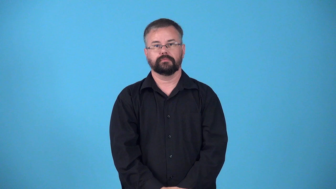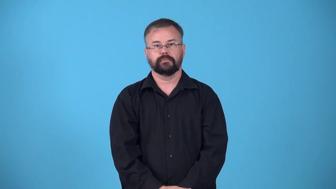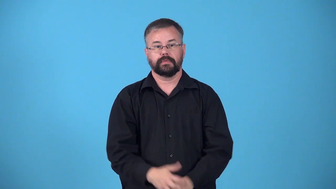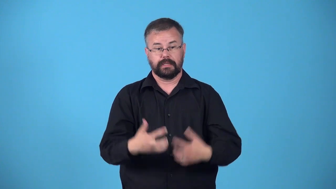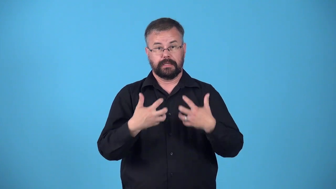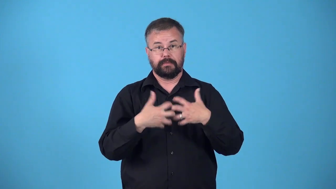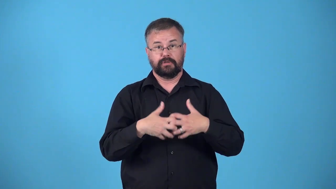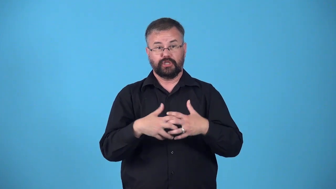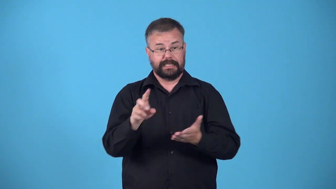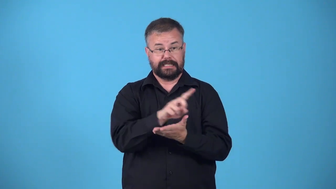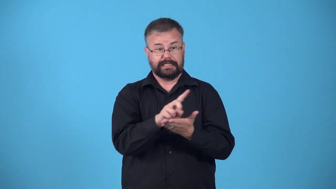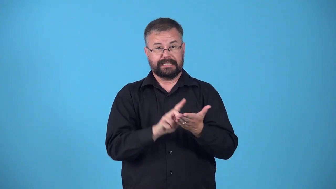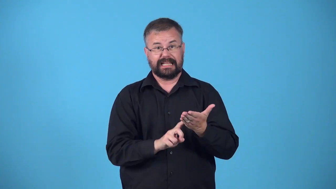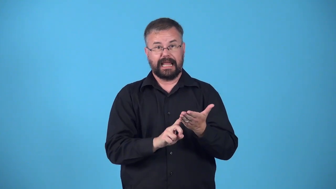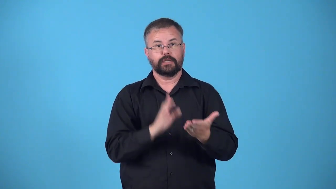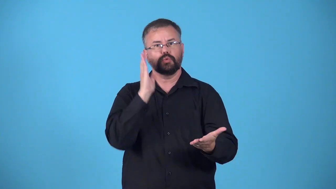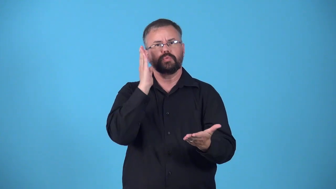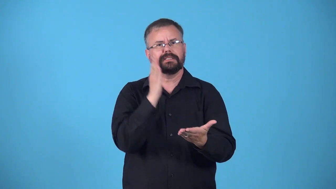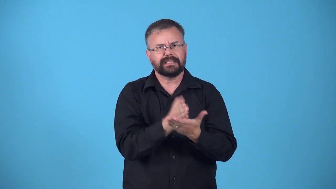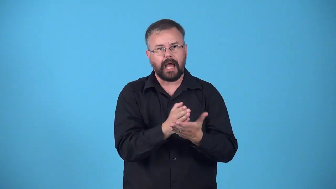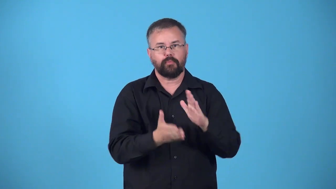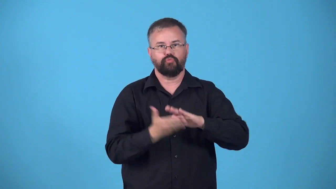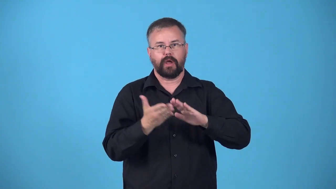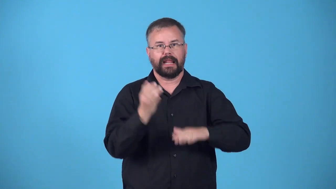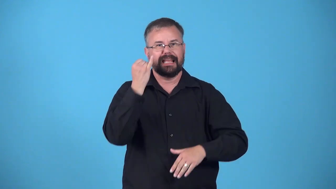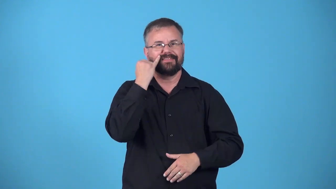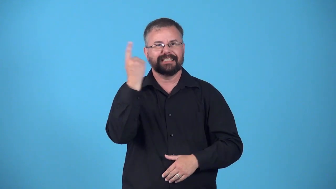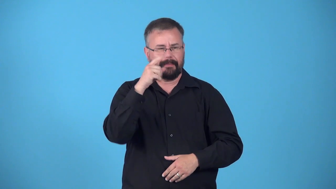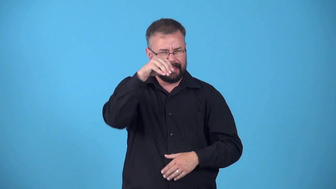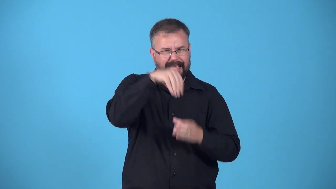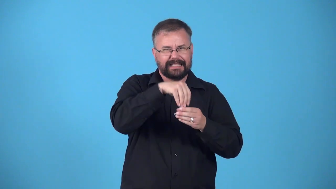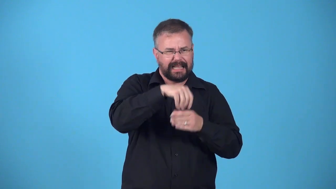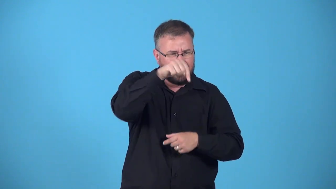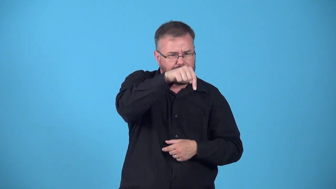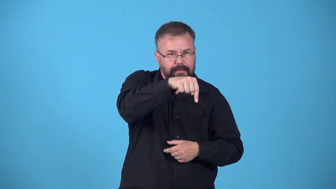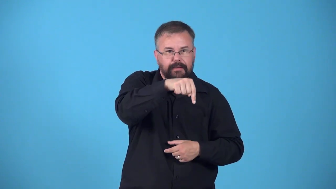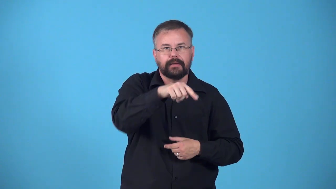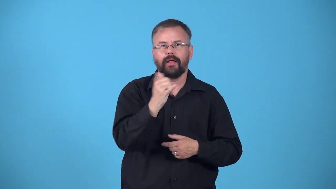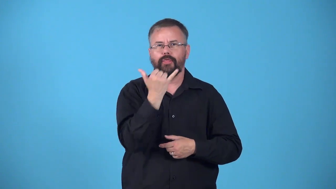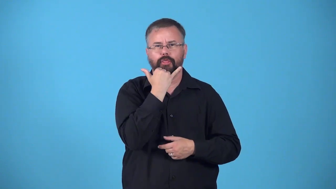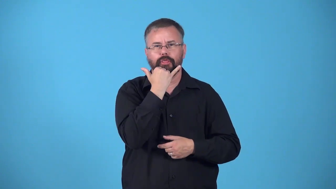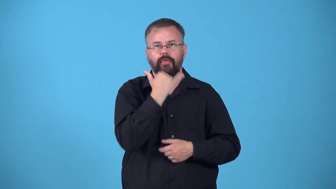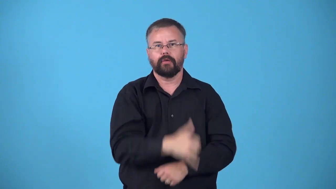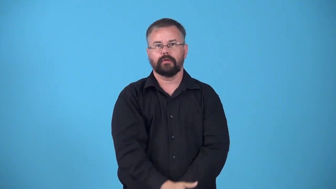failsafe,safeguard